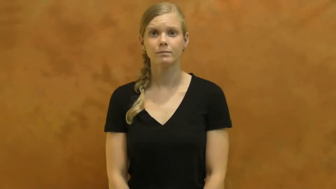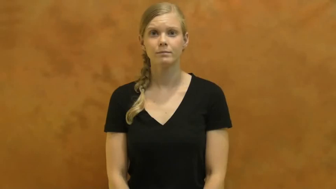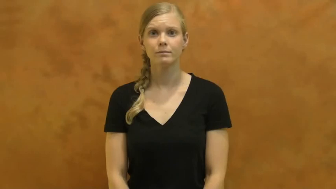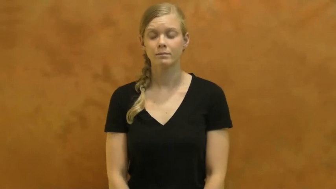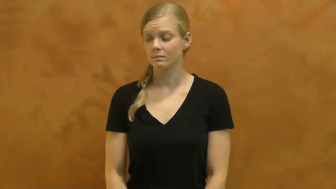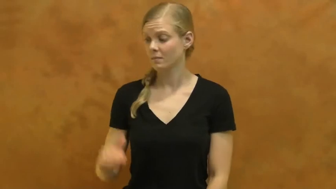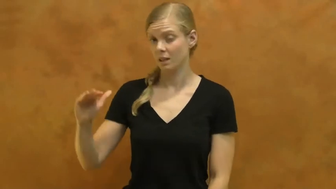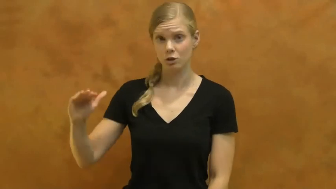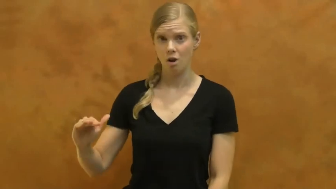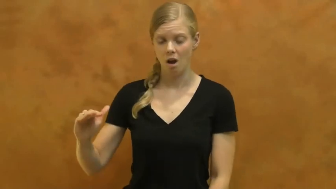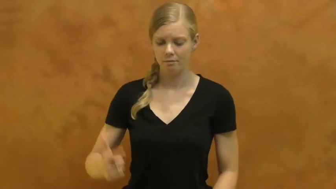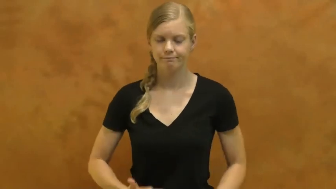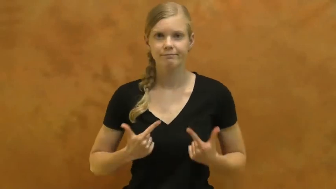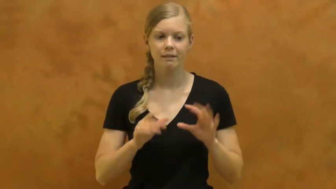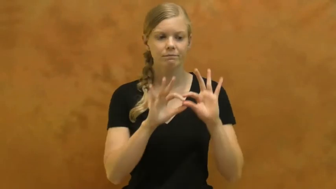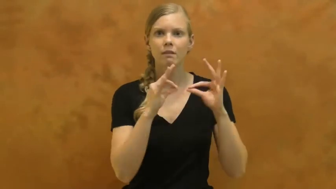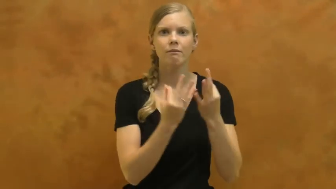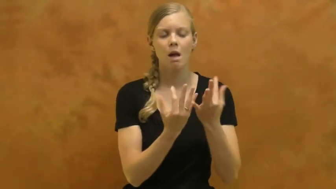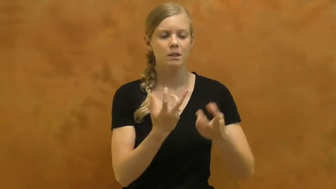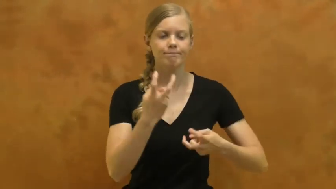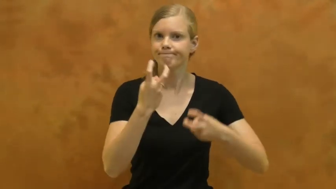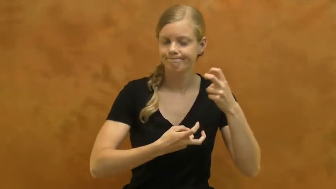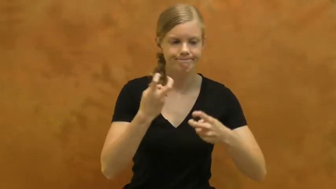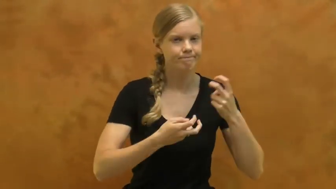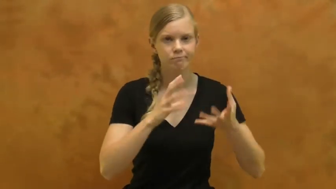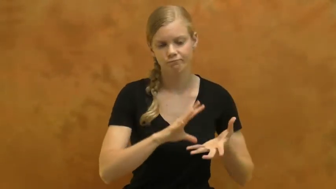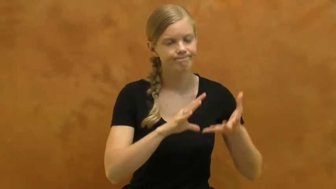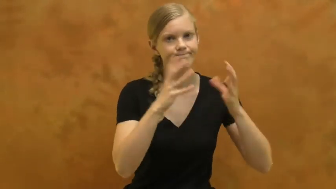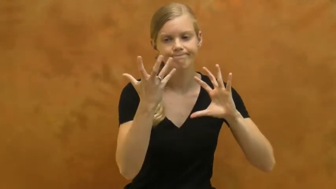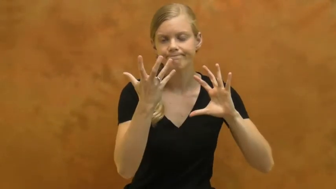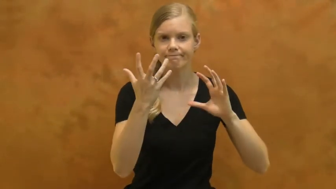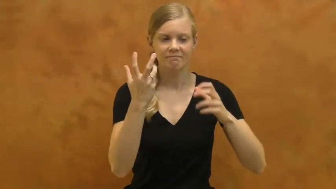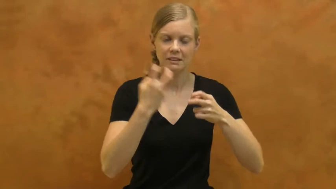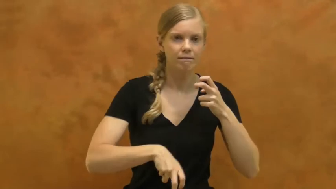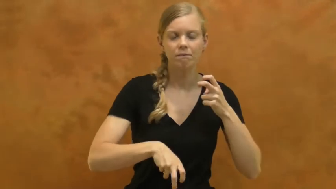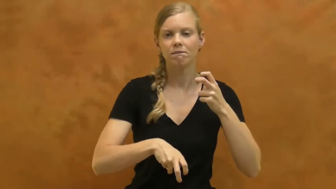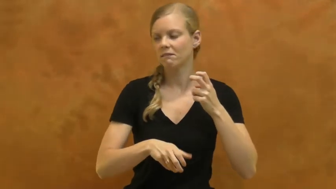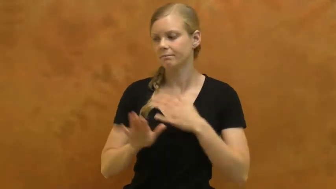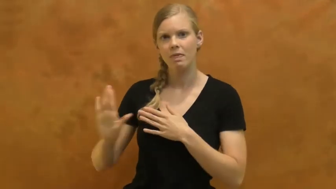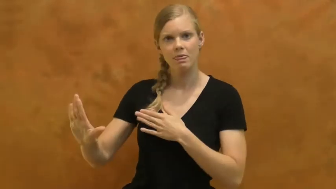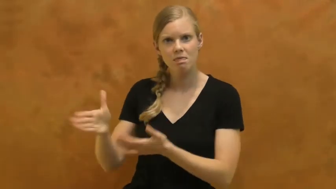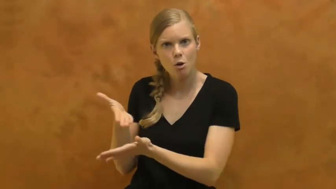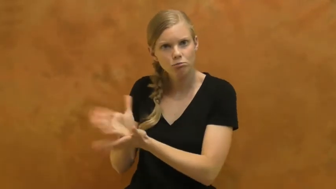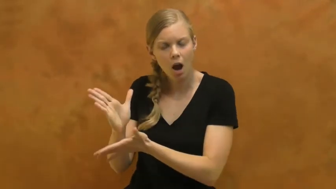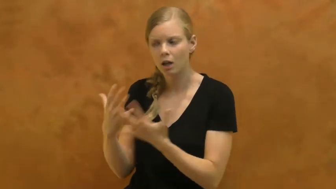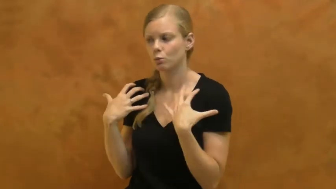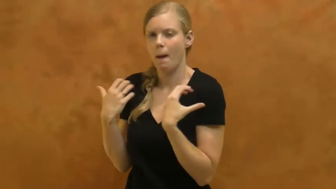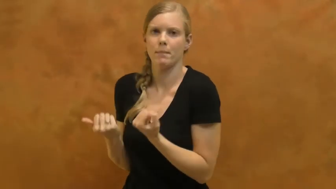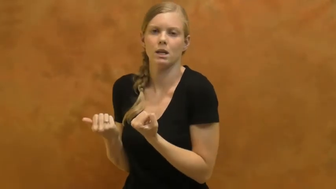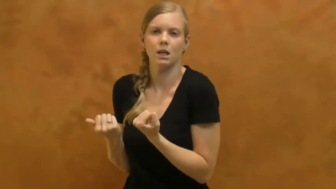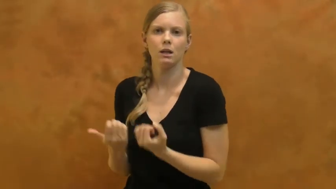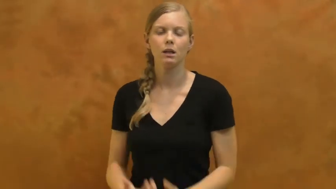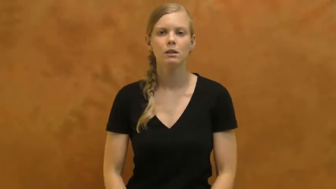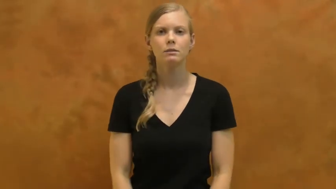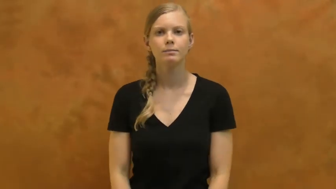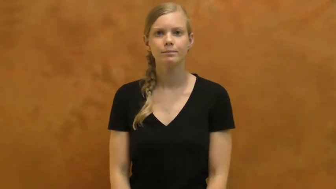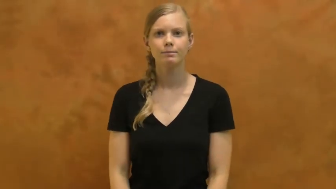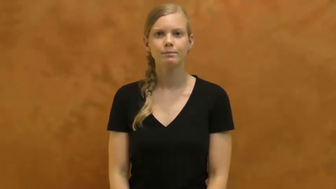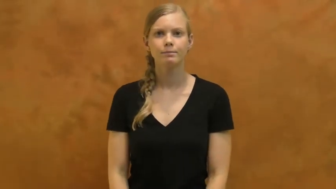child welfare